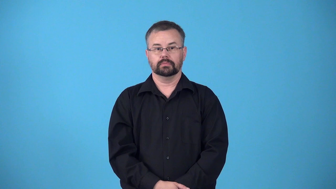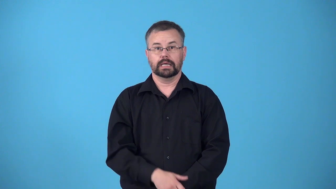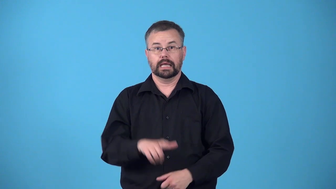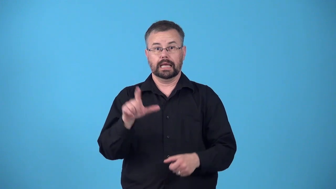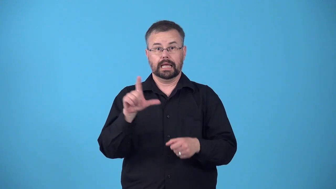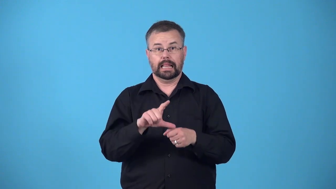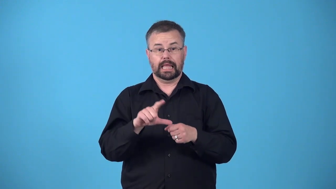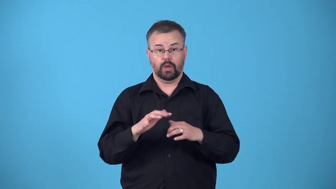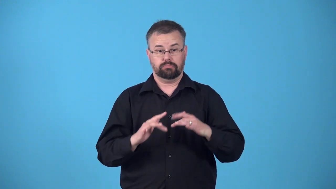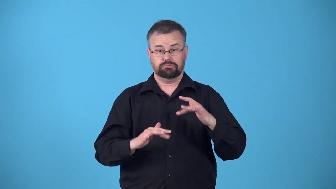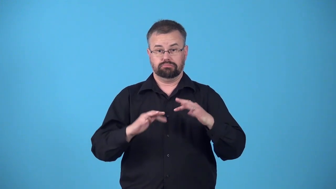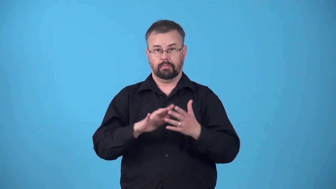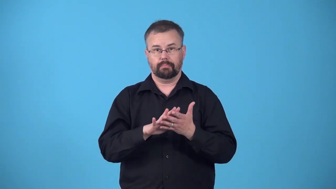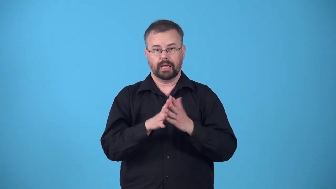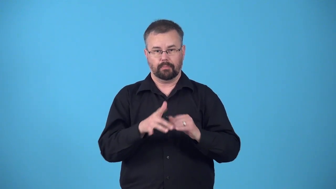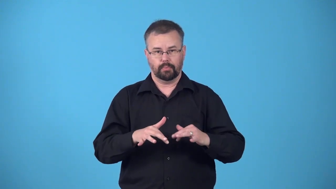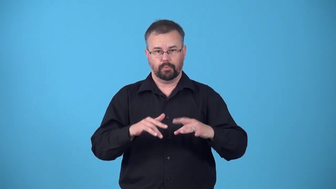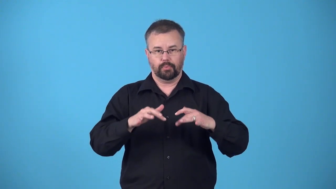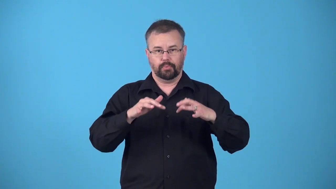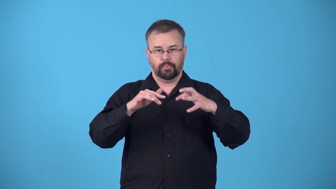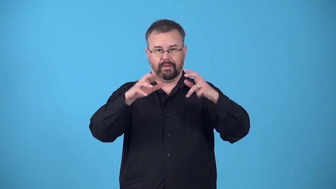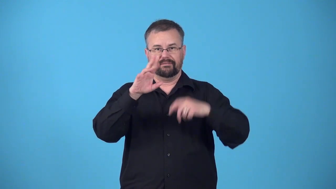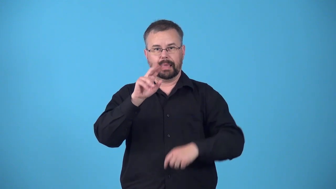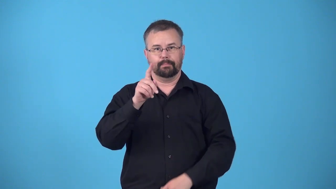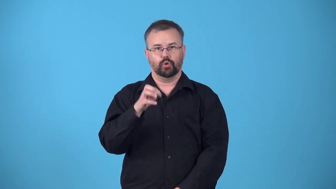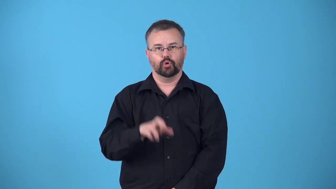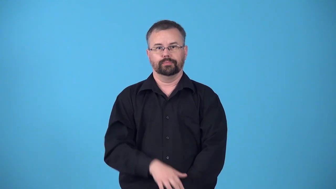nebulize